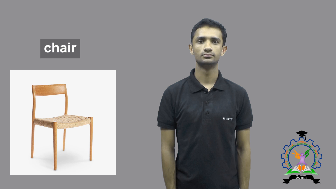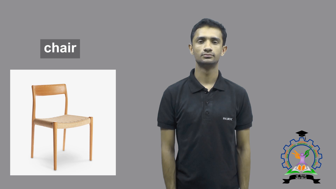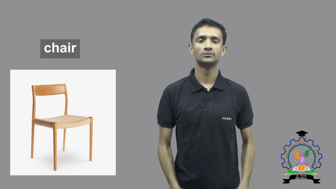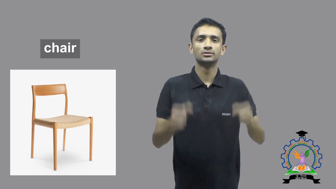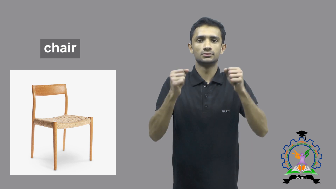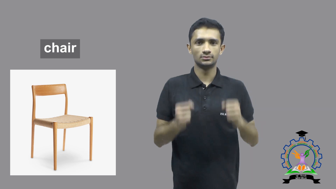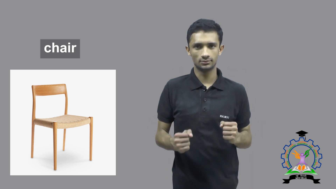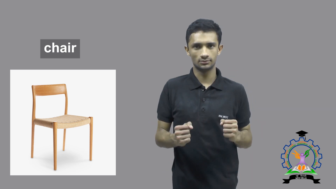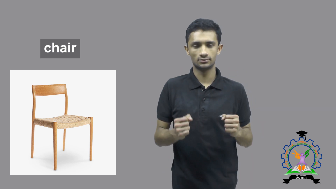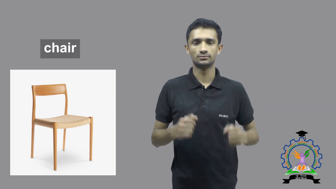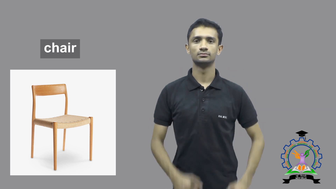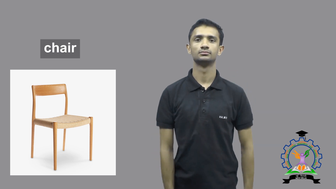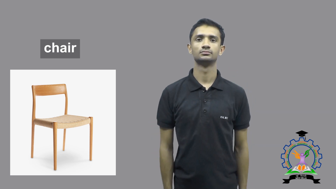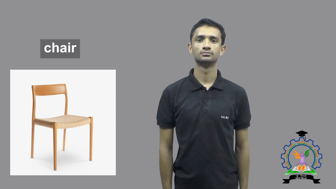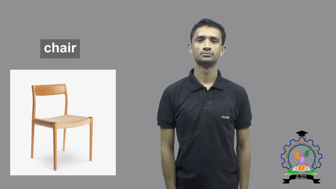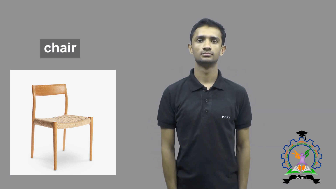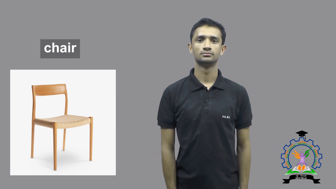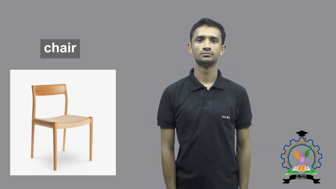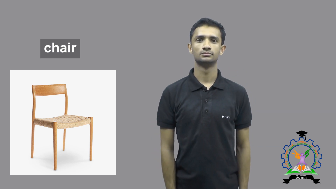chair